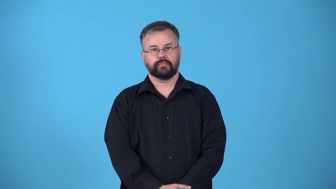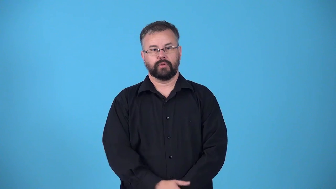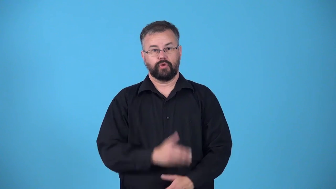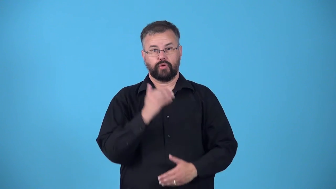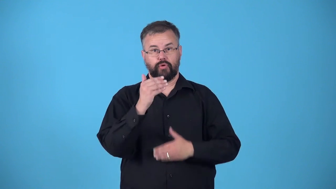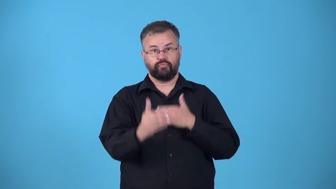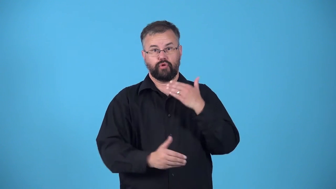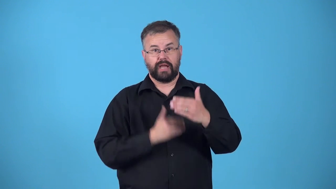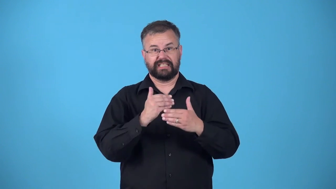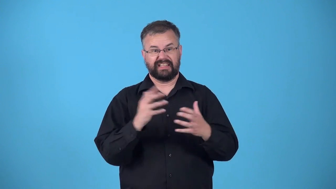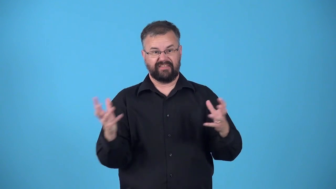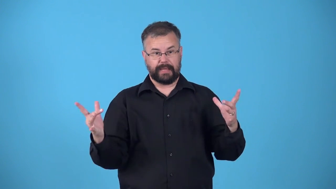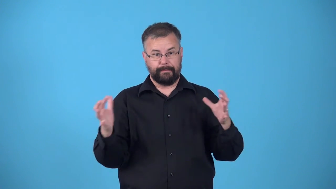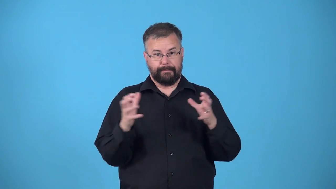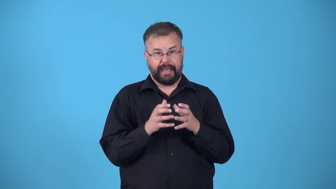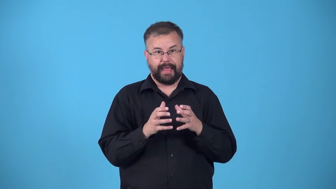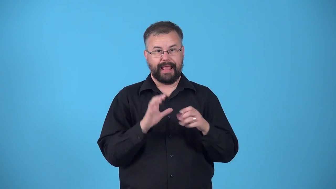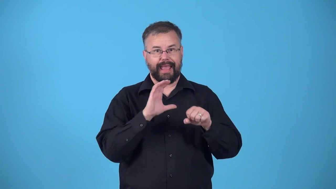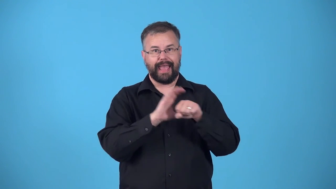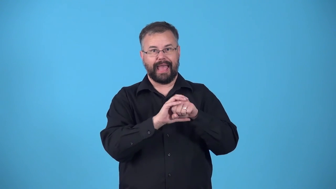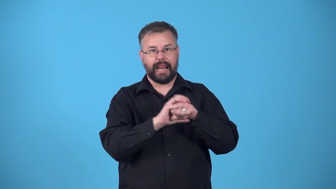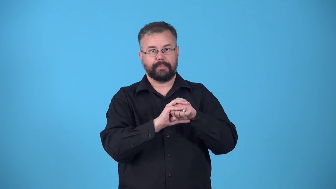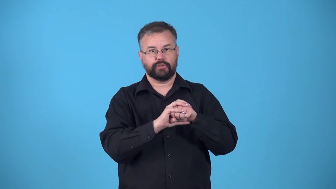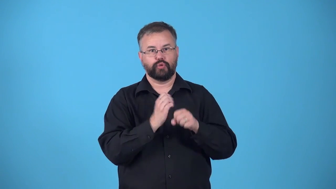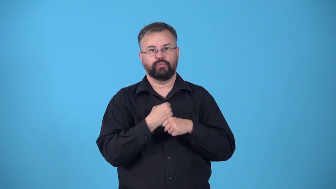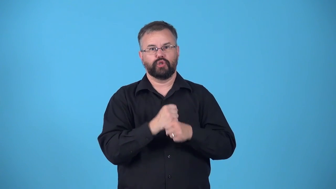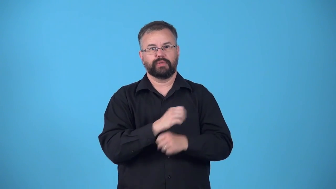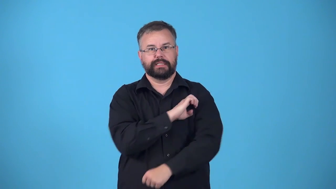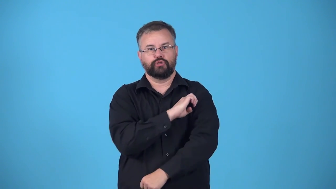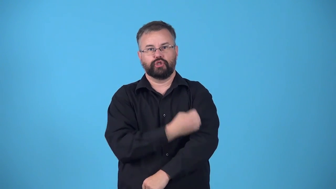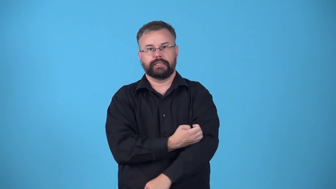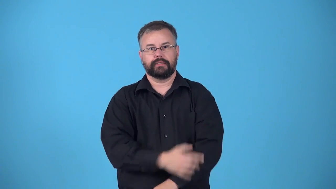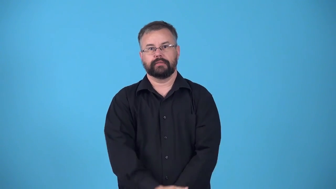fusion